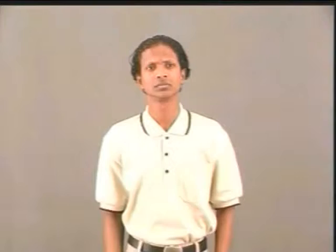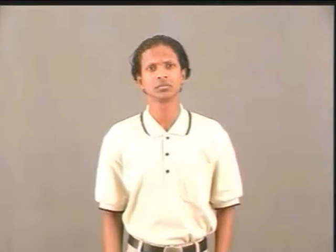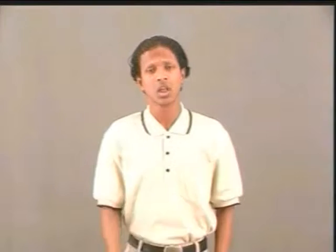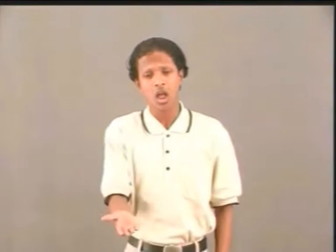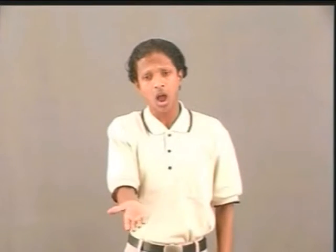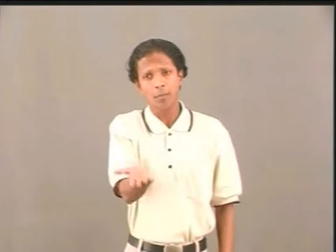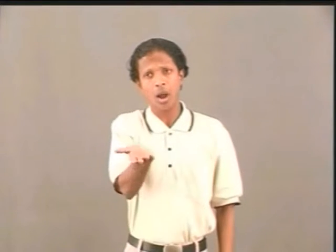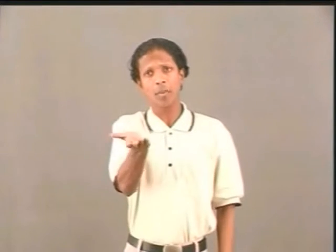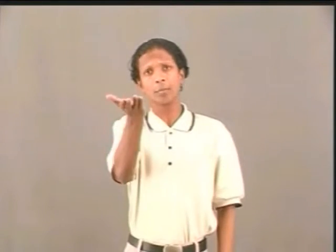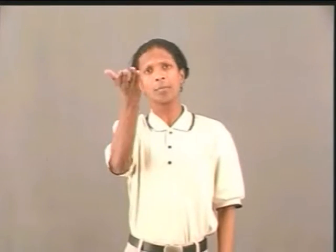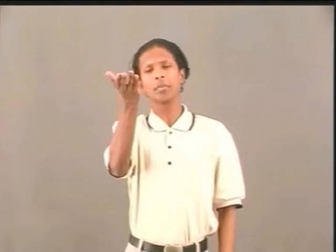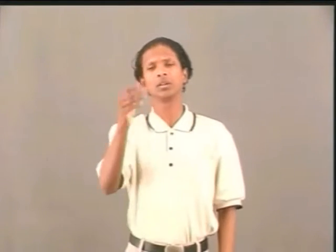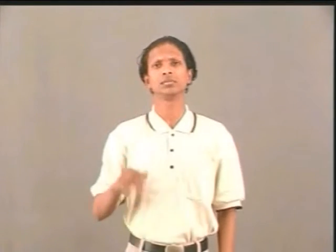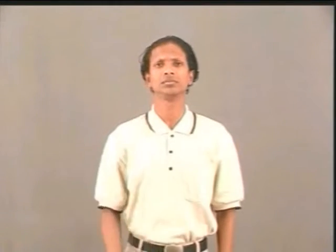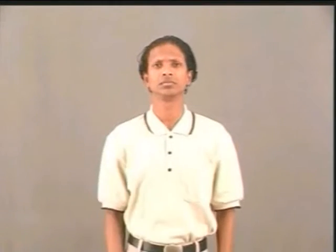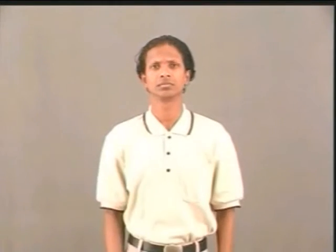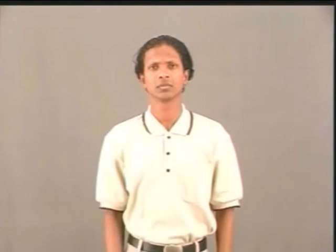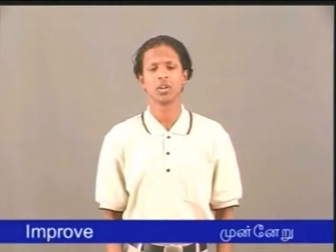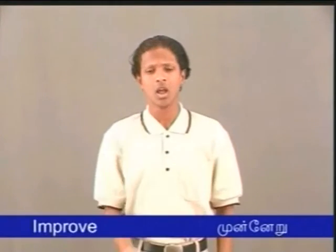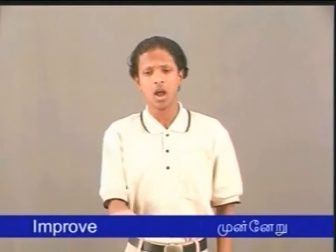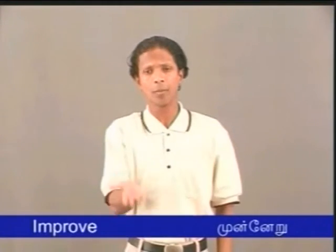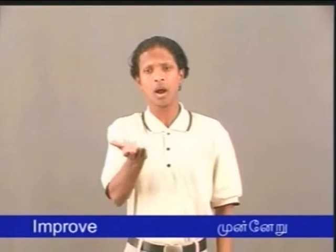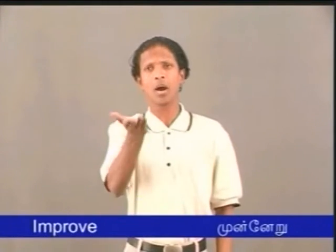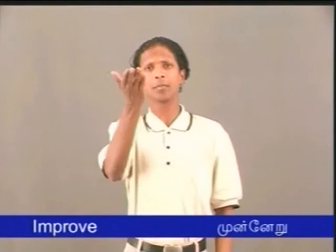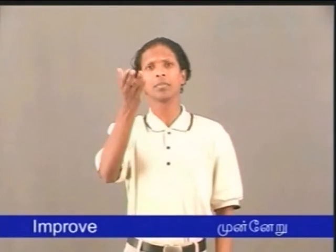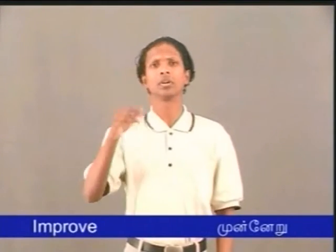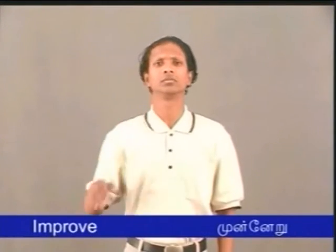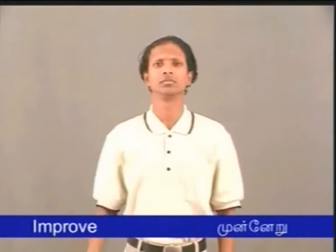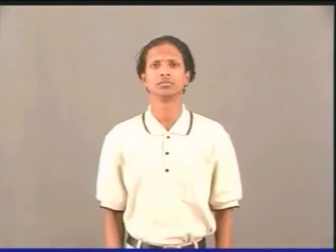improve